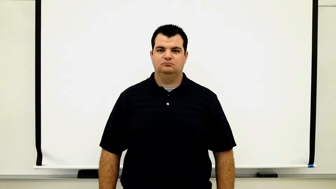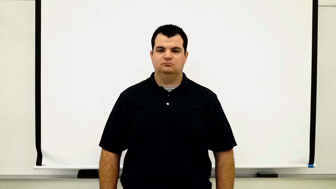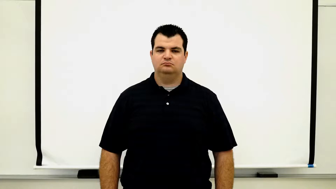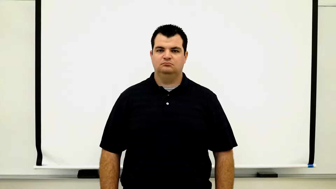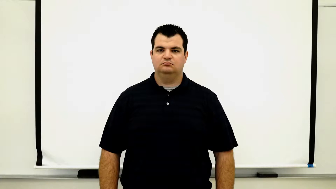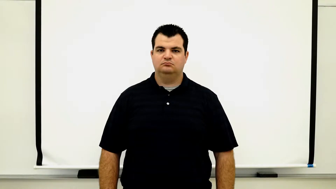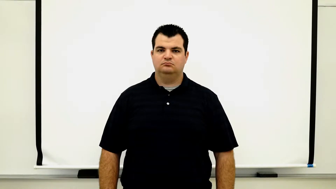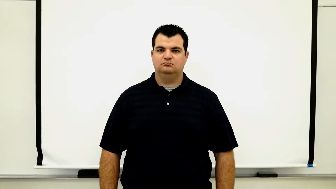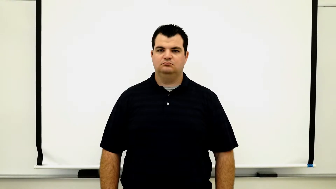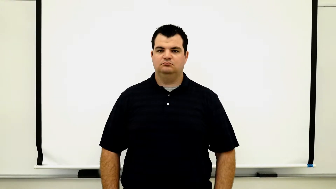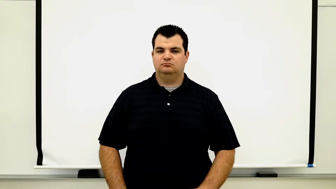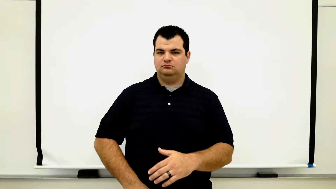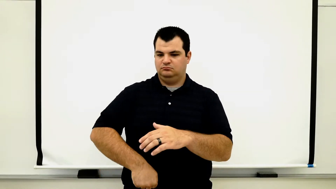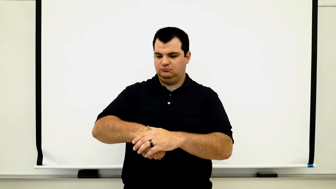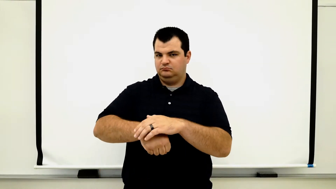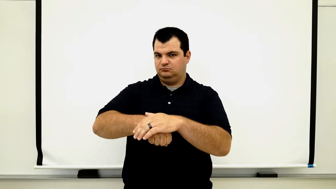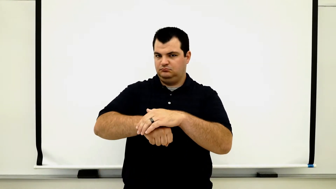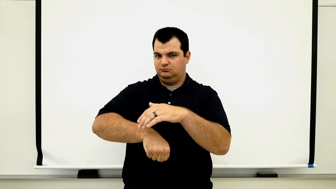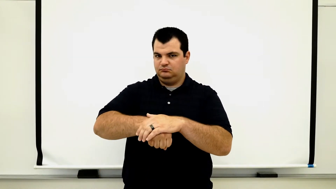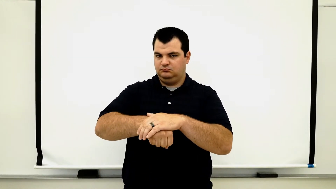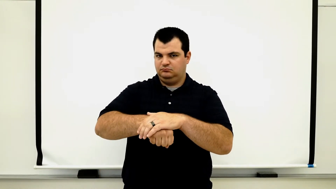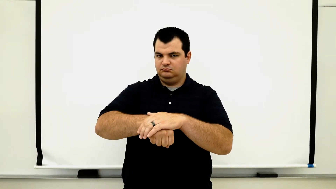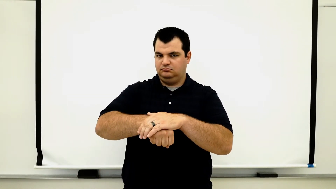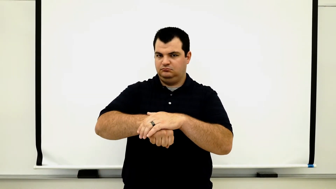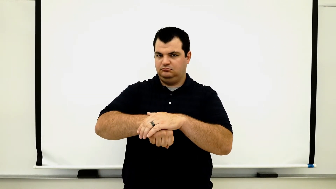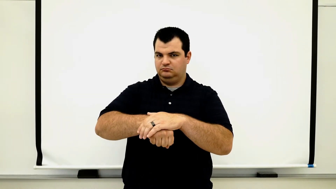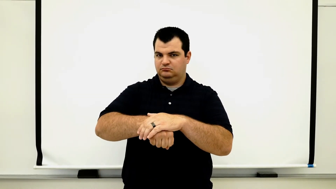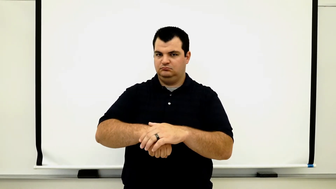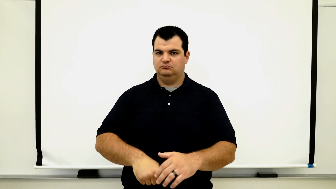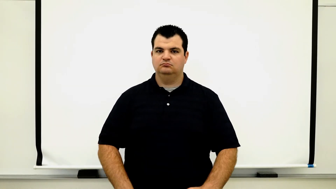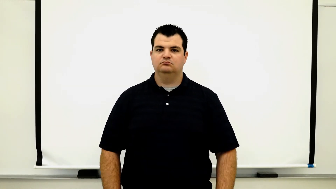Soccer